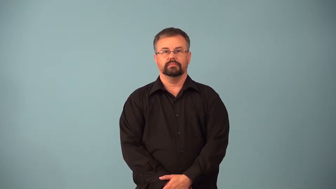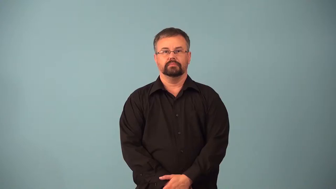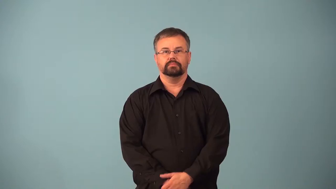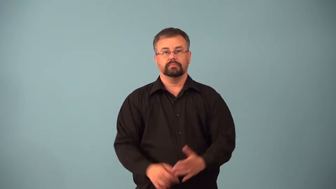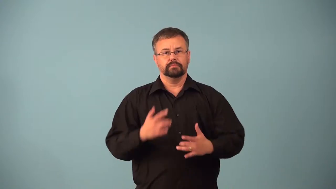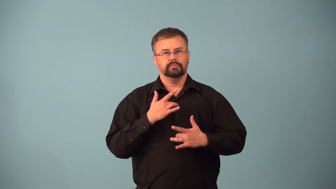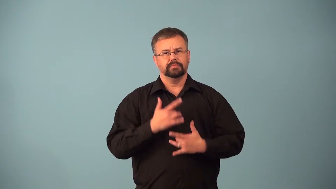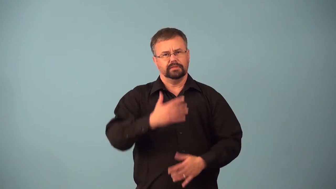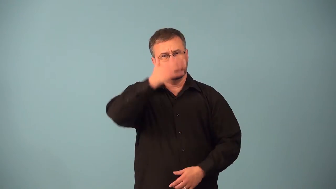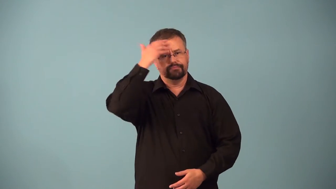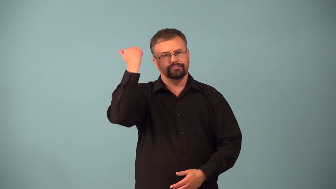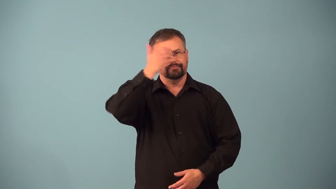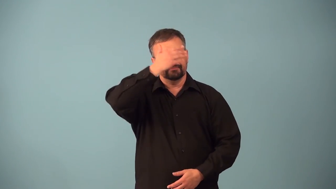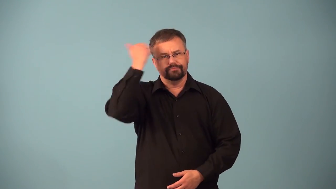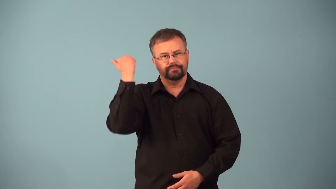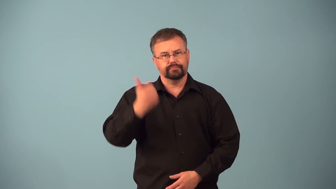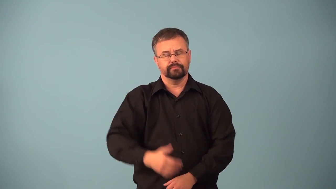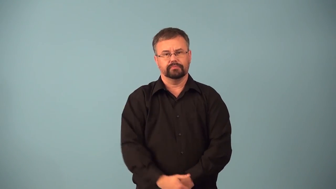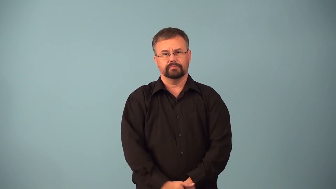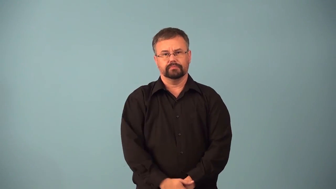amnesiac